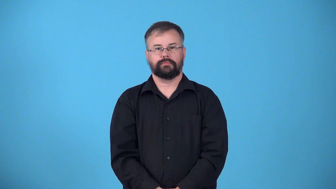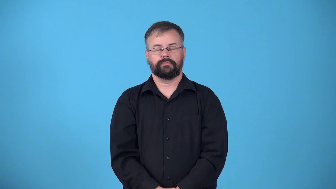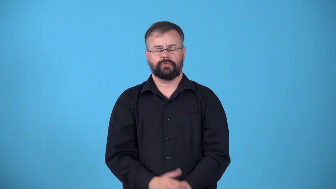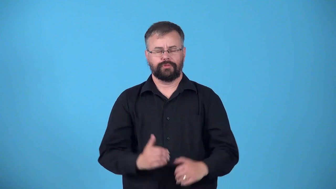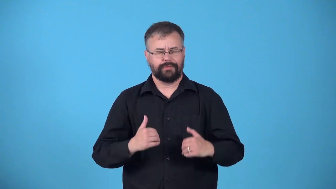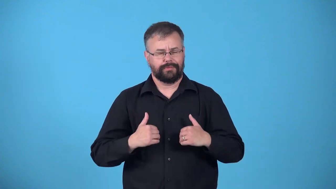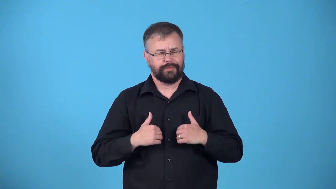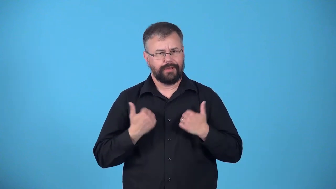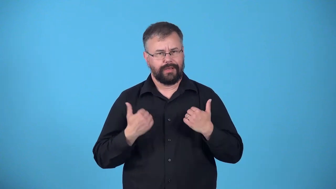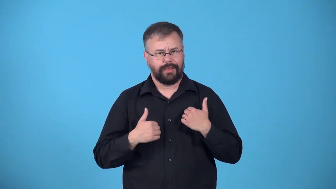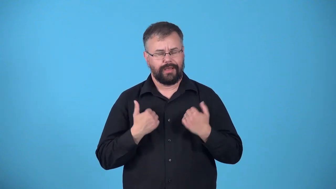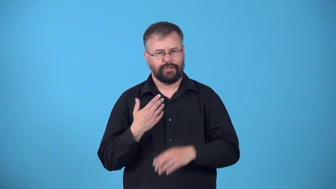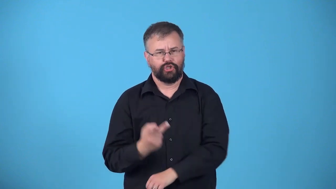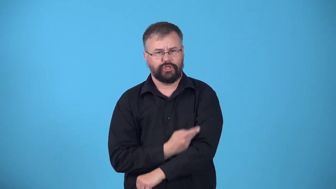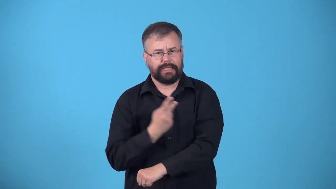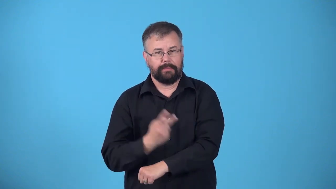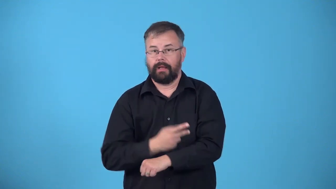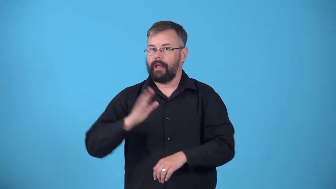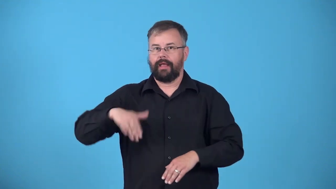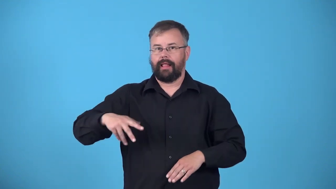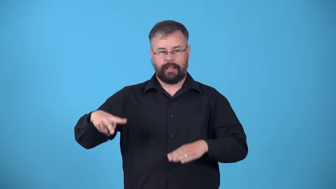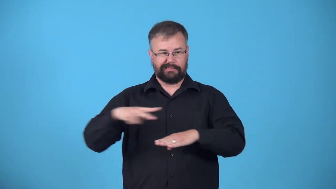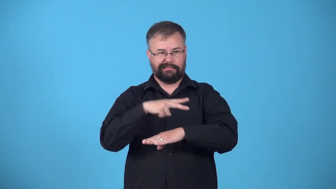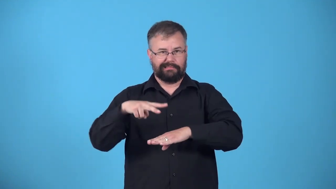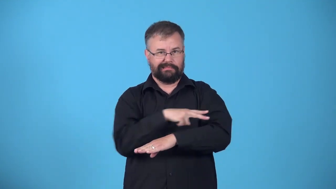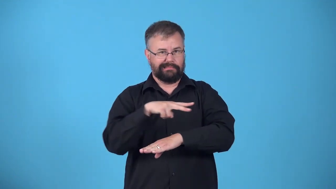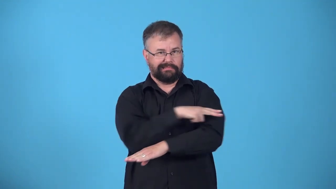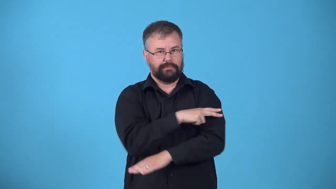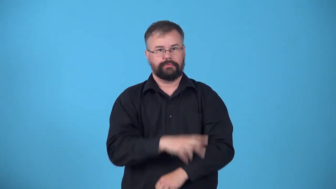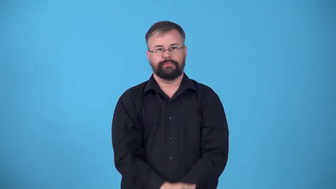hogg